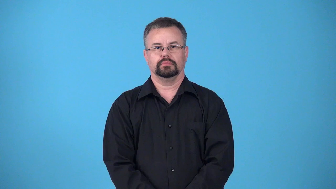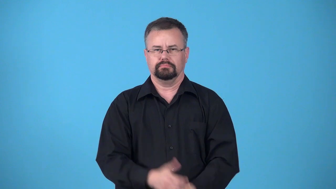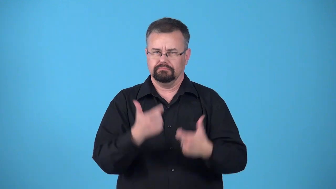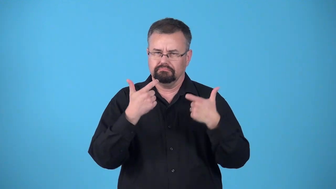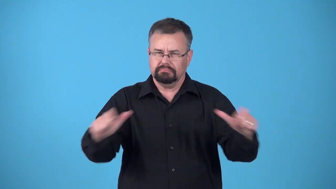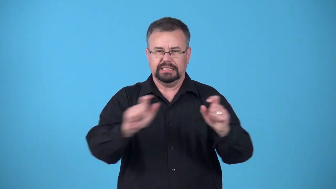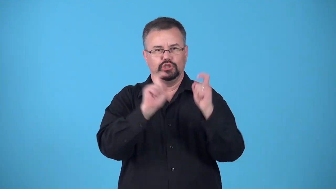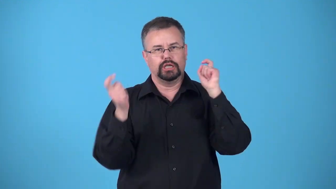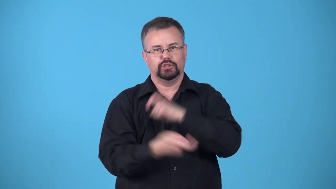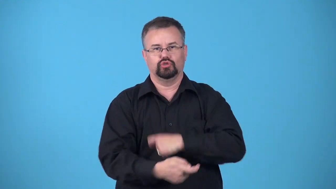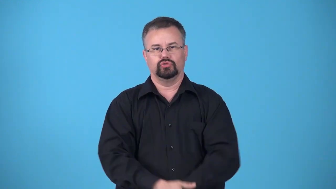sea change